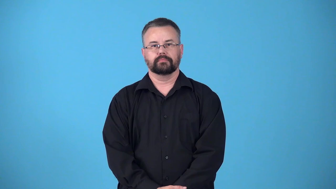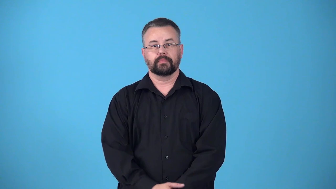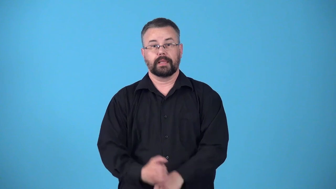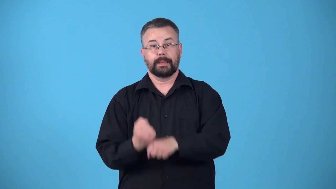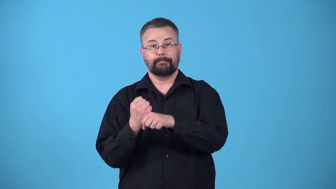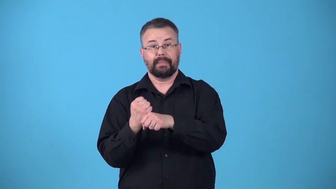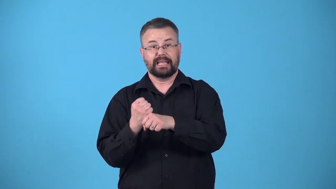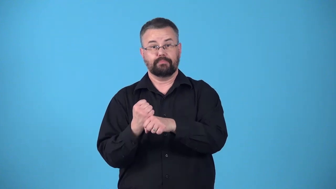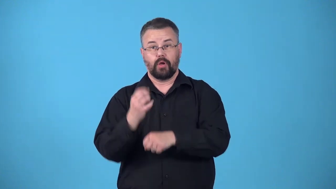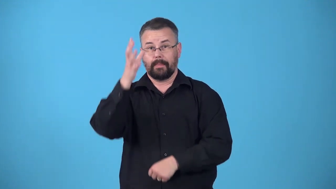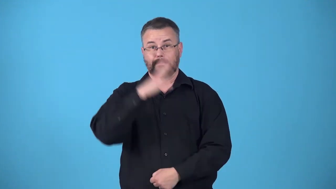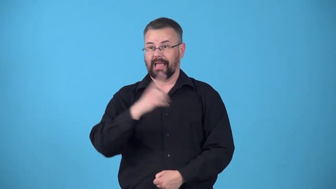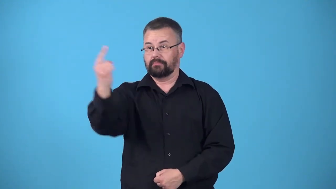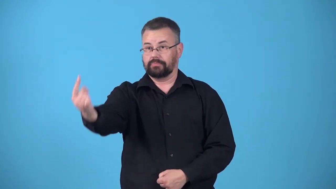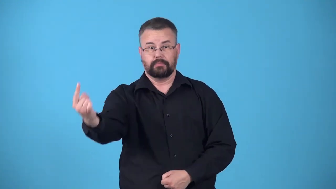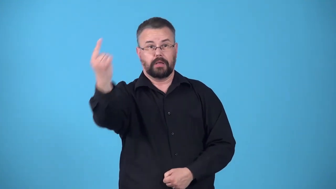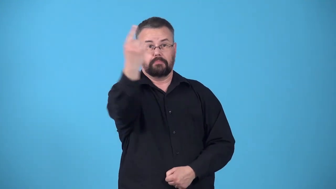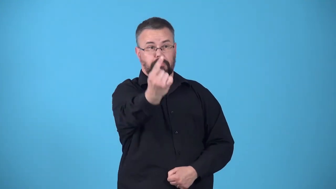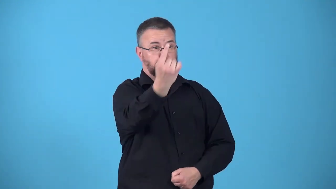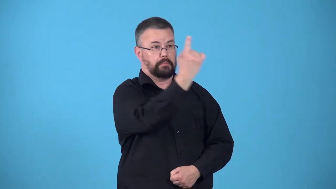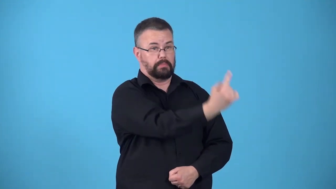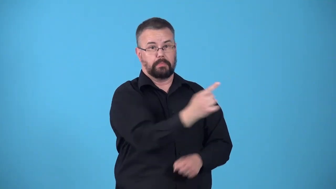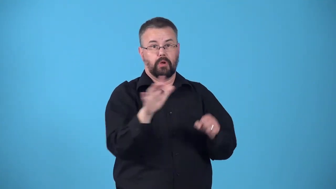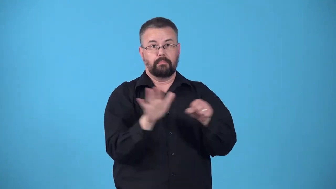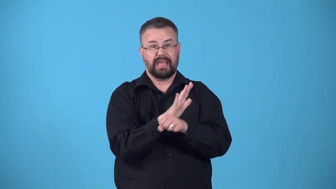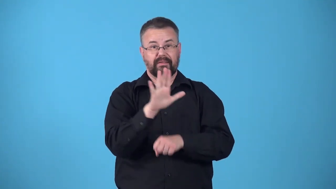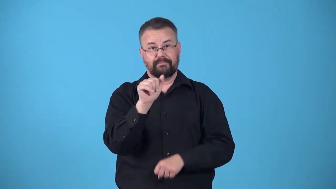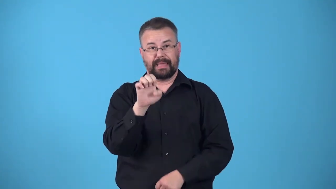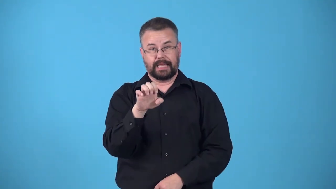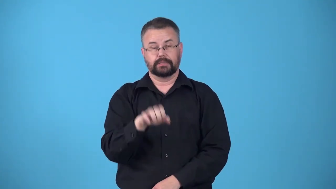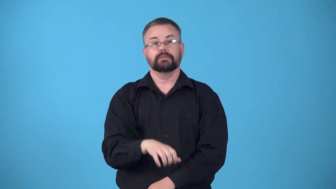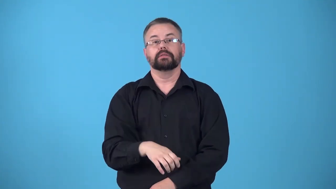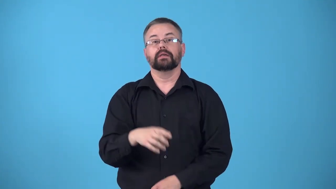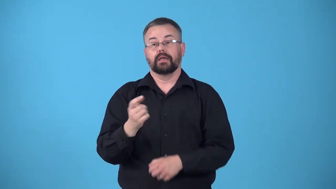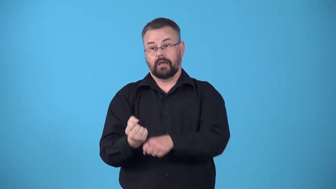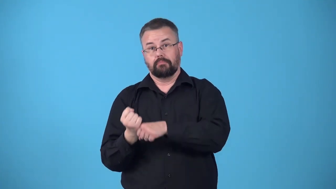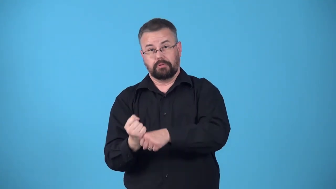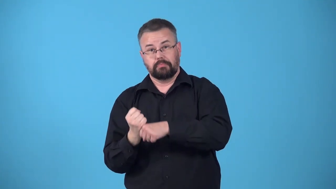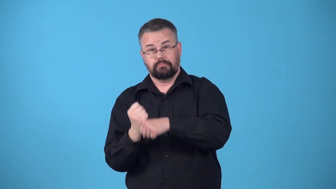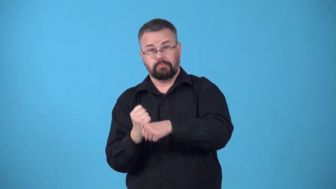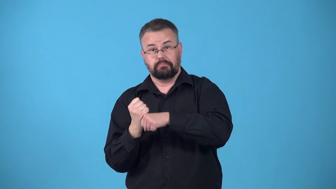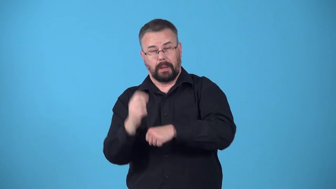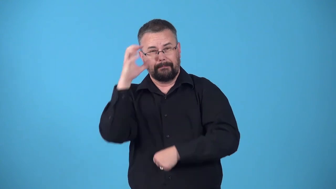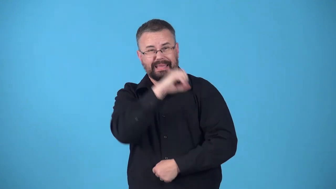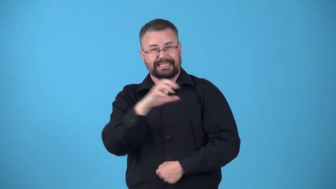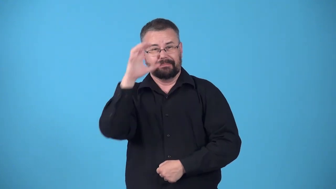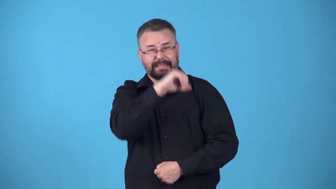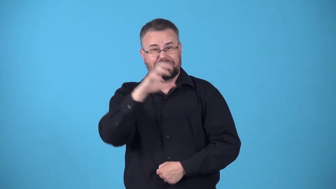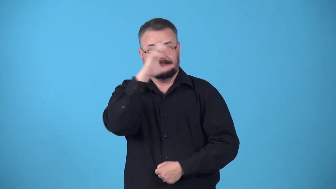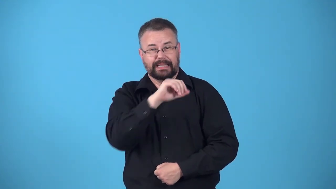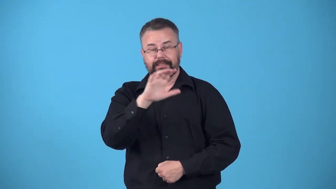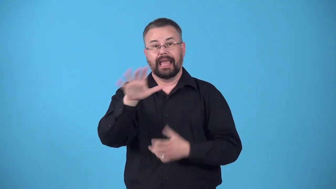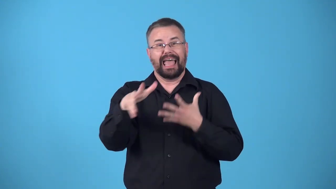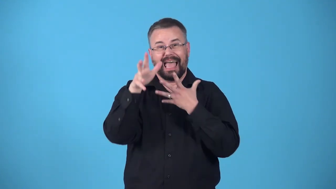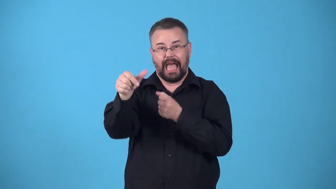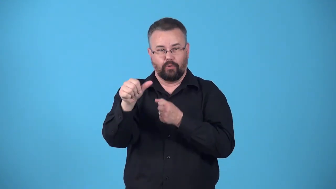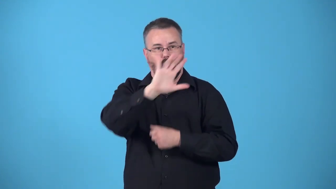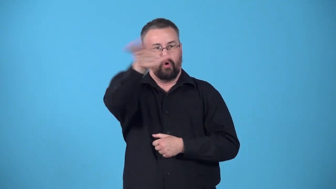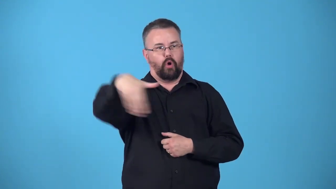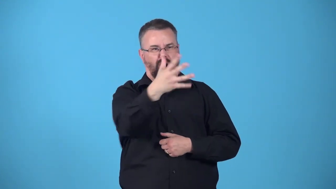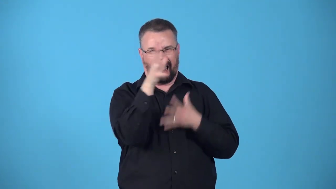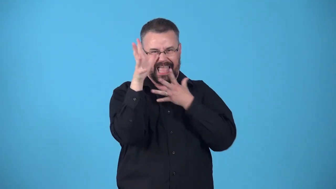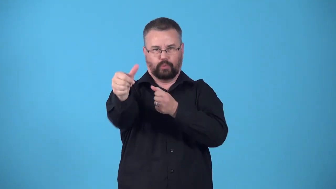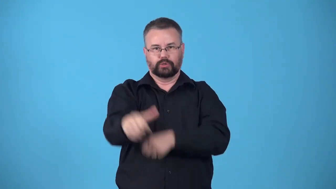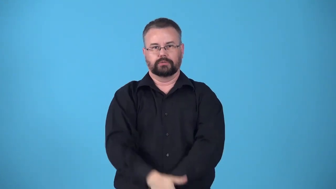clutch play